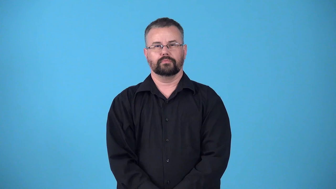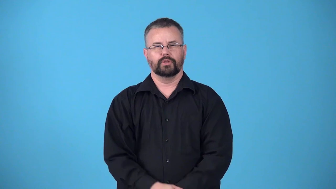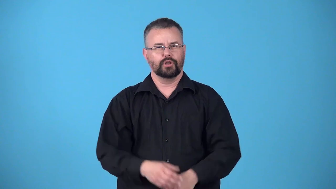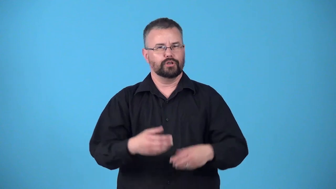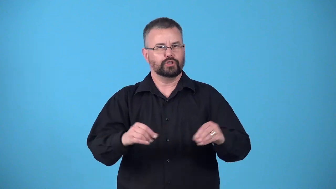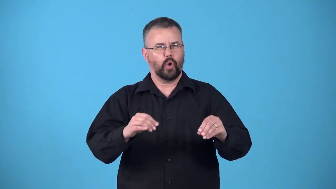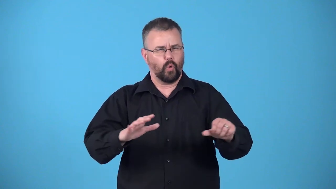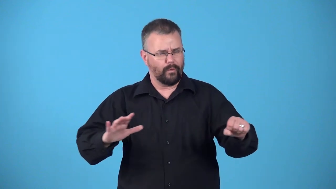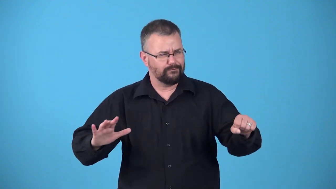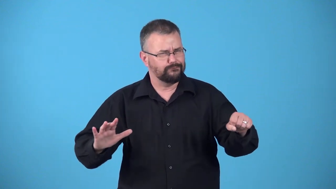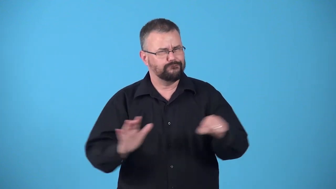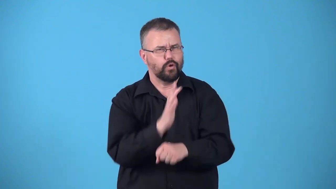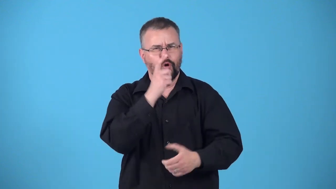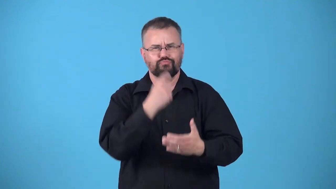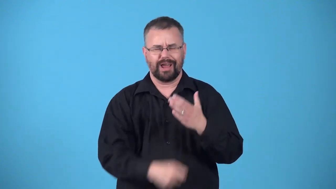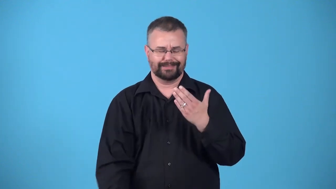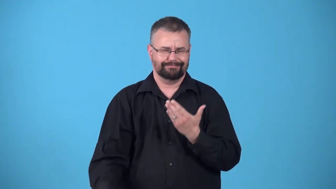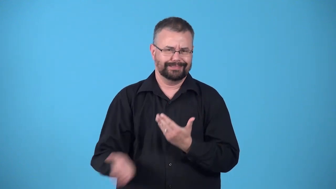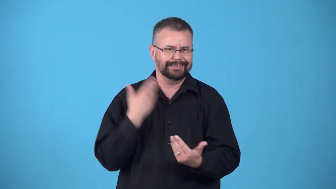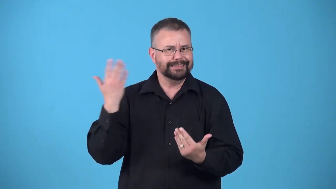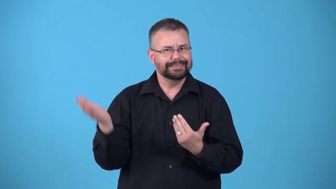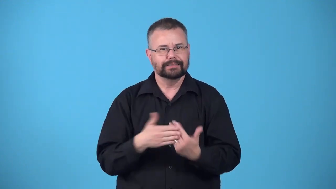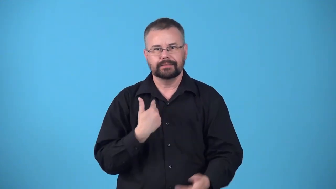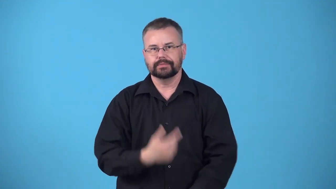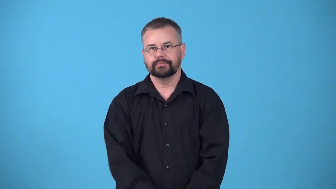body slam